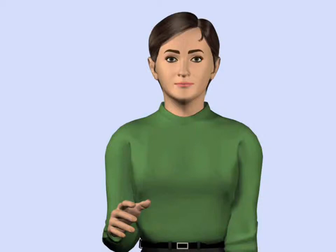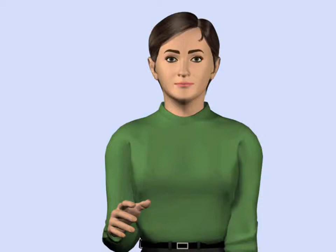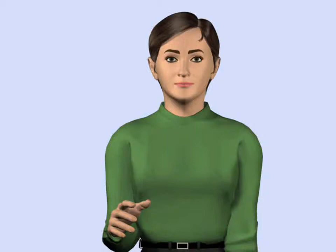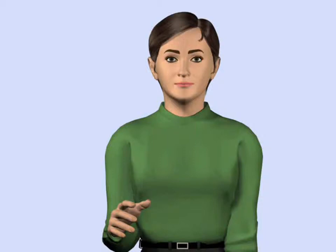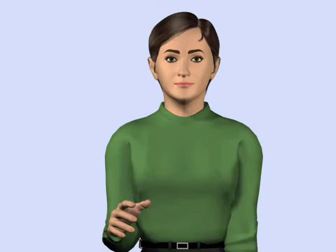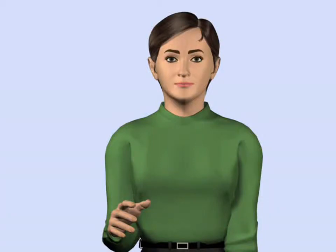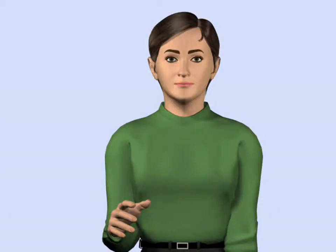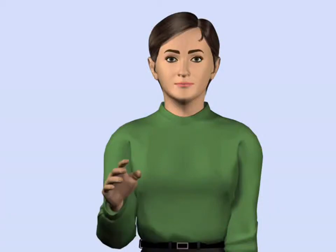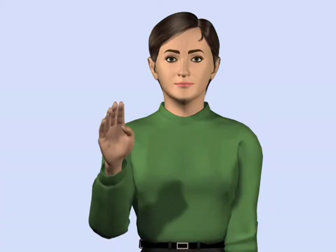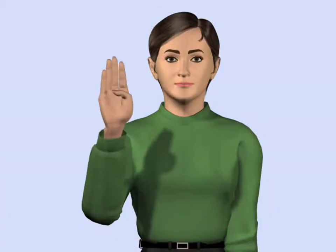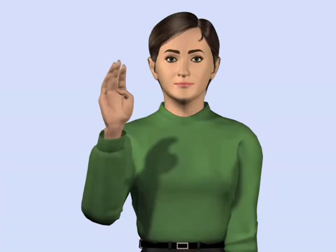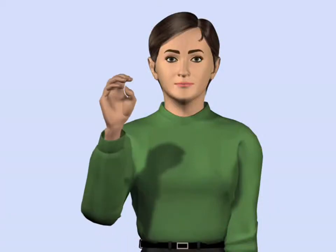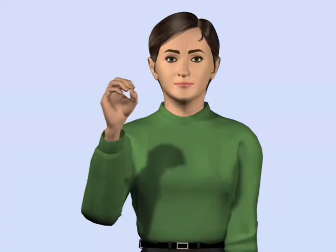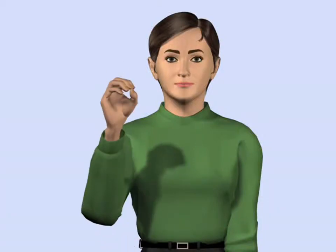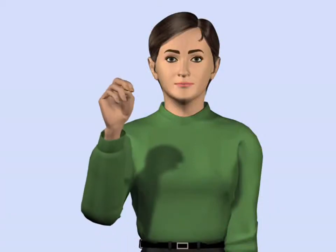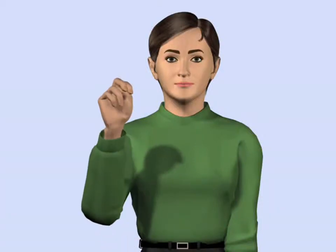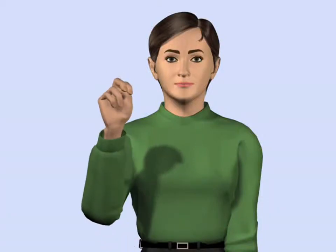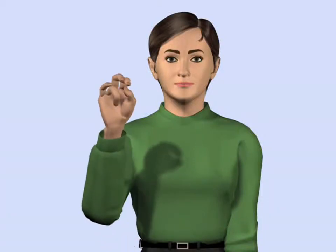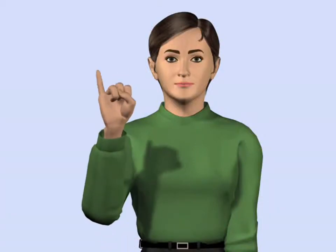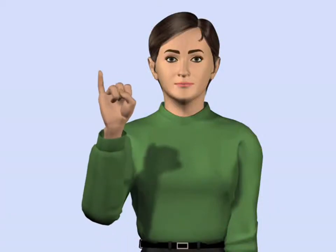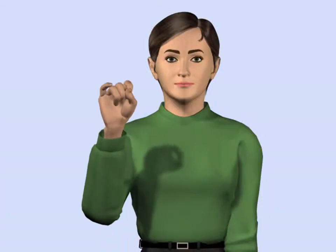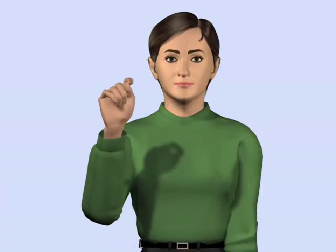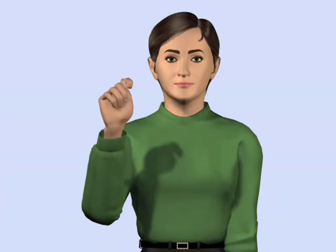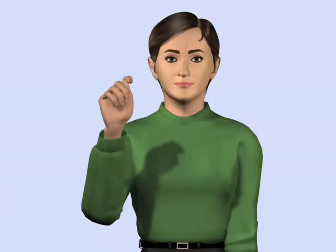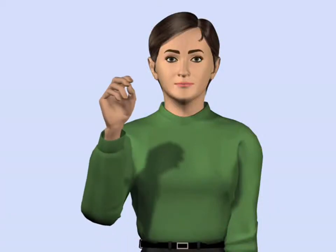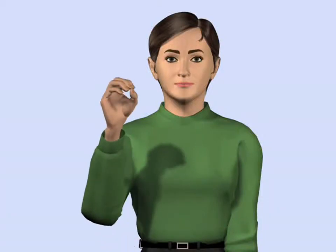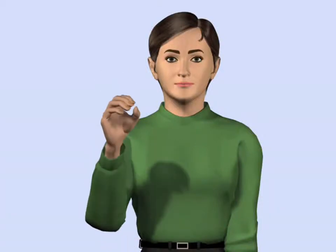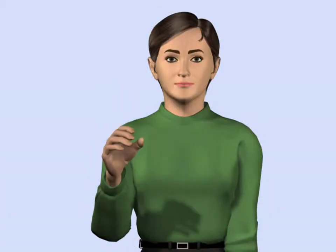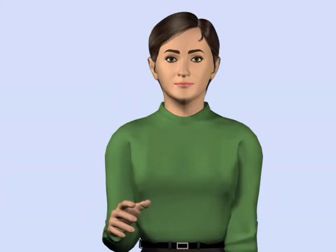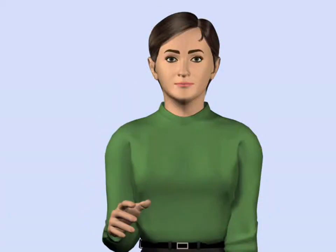bonito